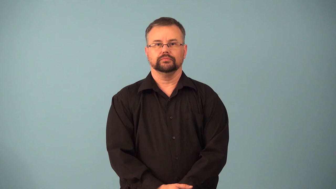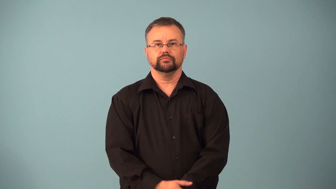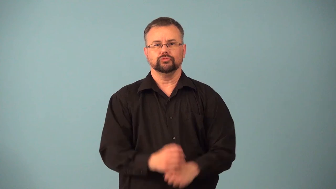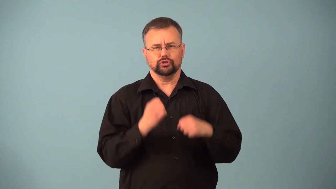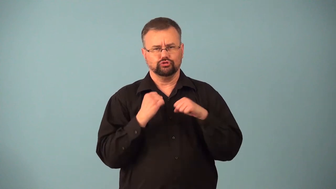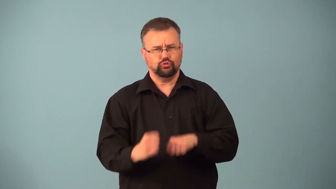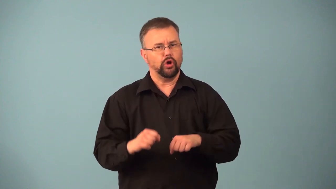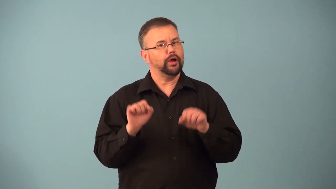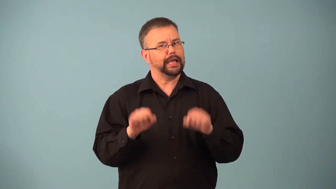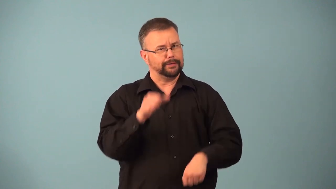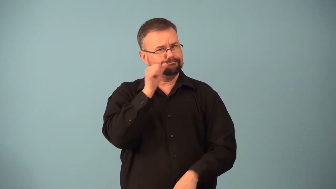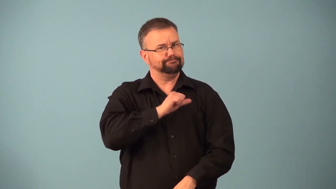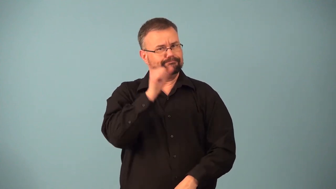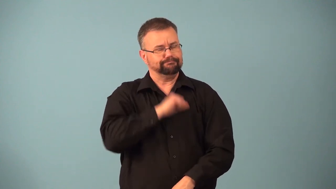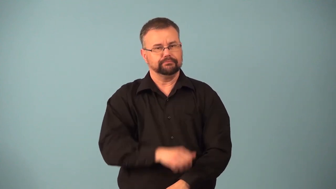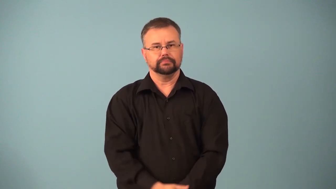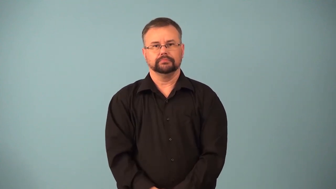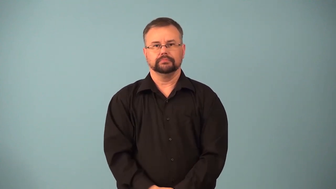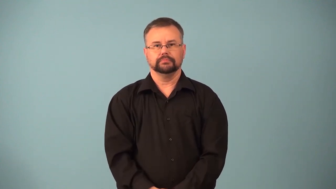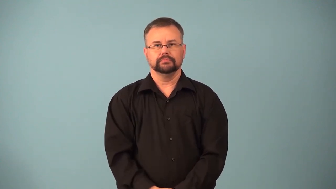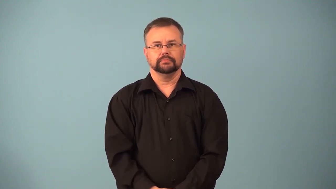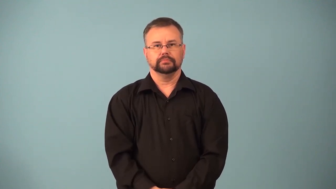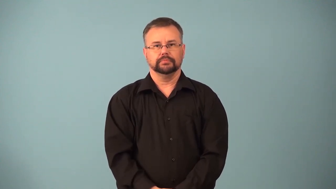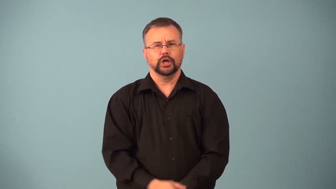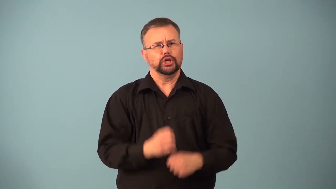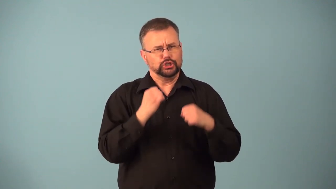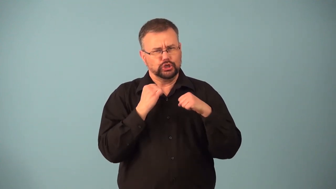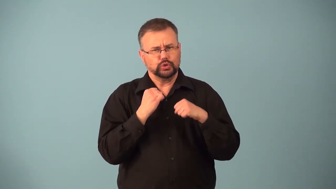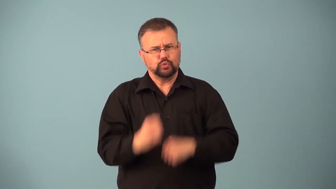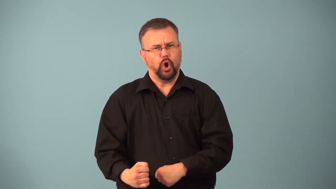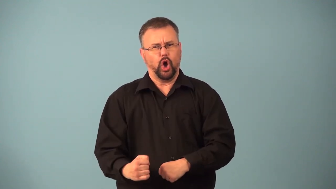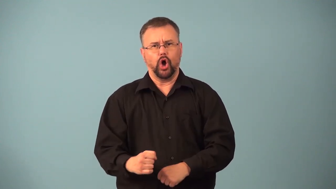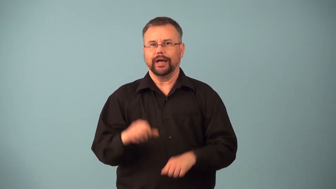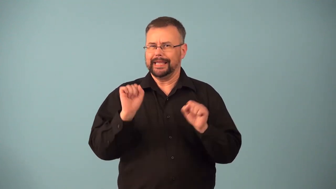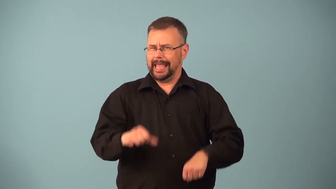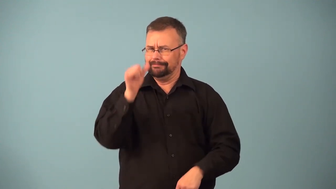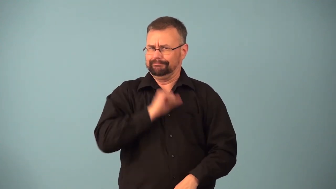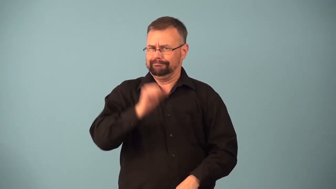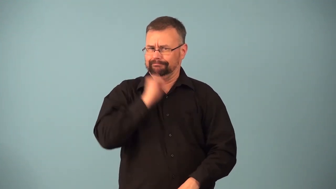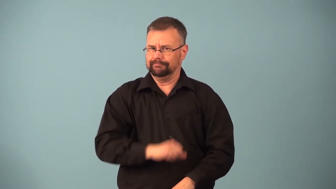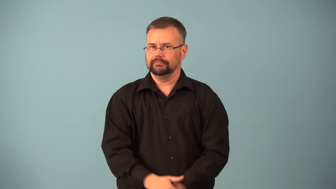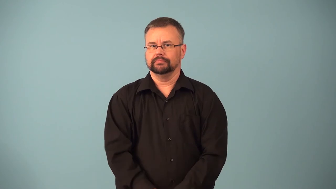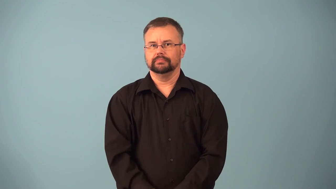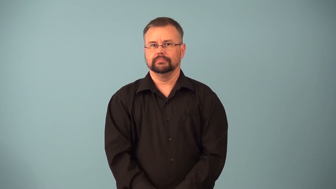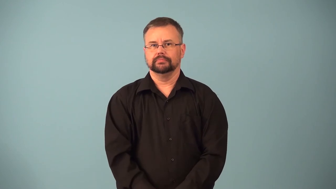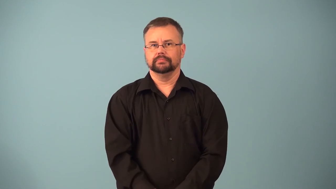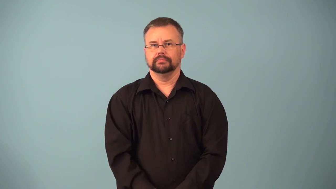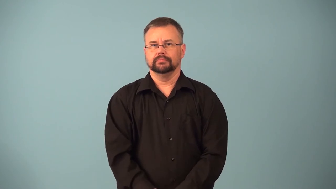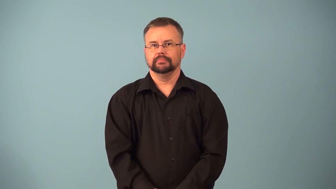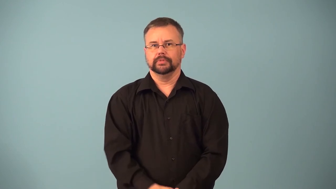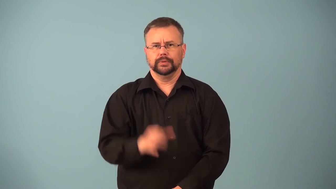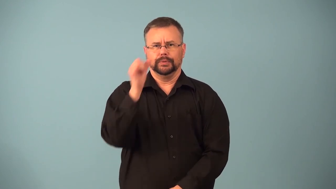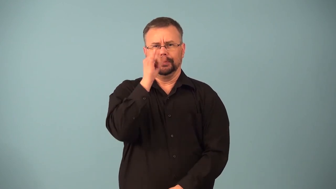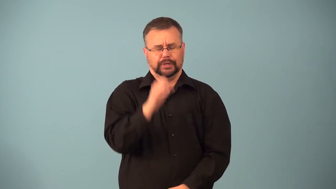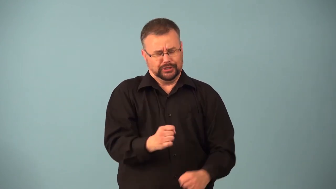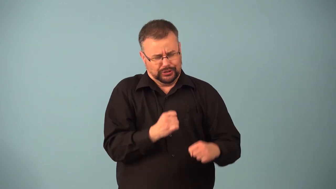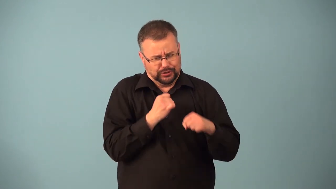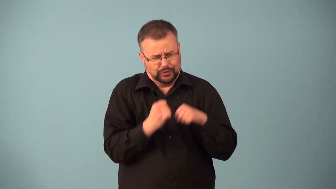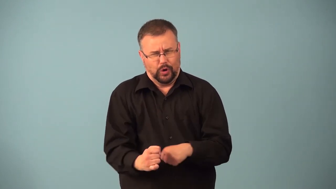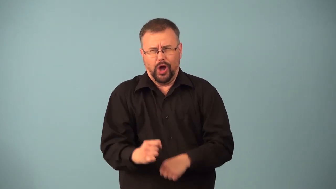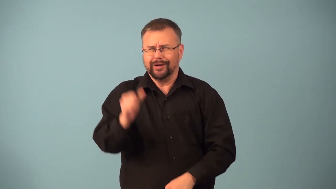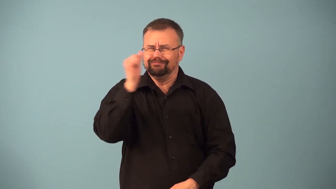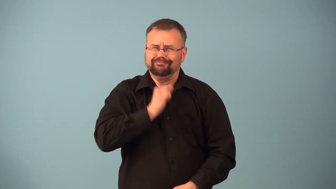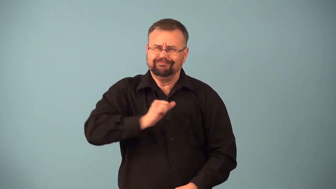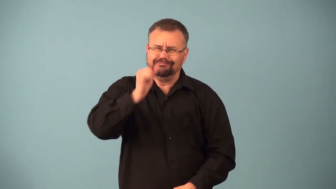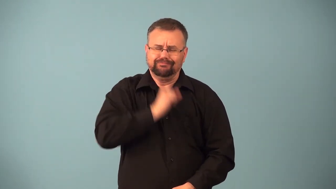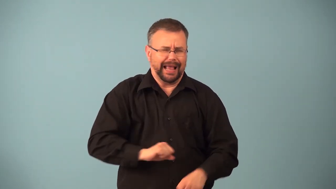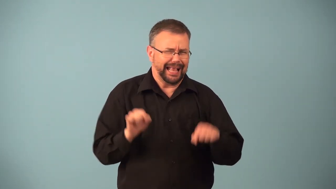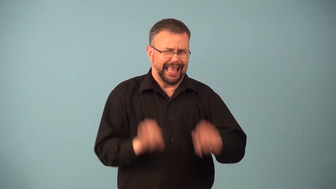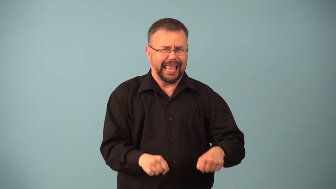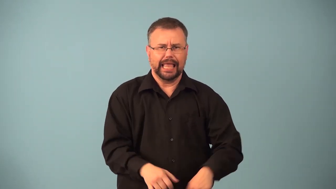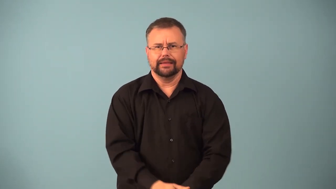hardy,hardier,hardiest